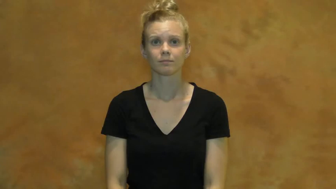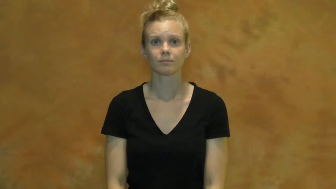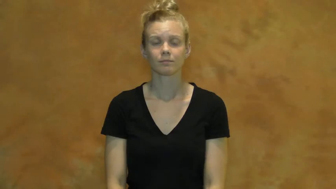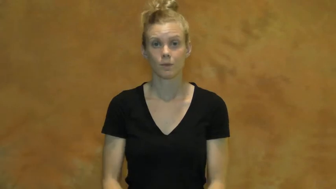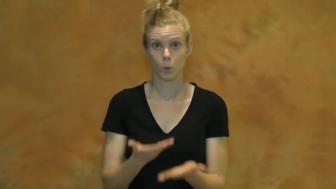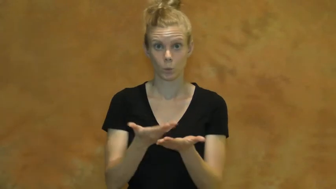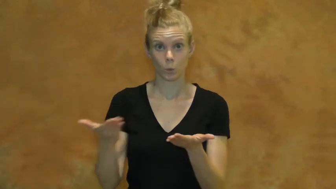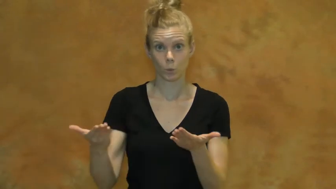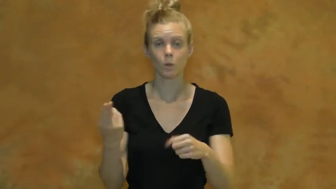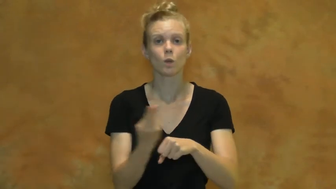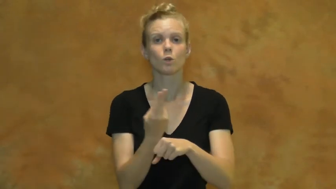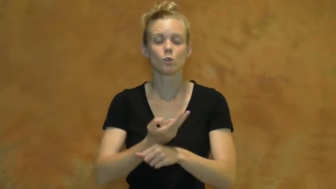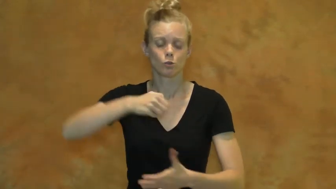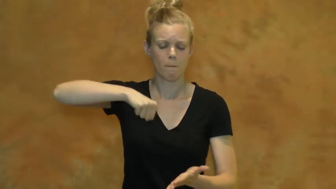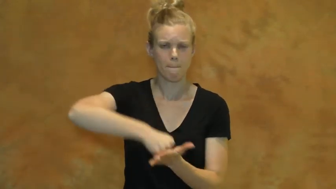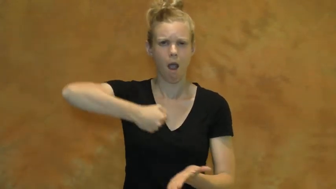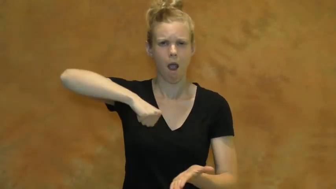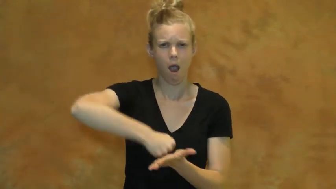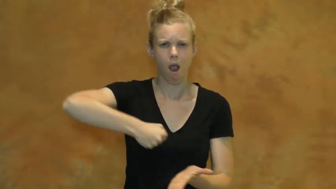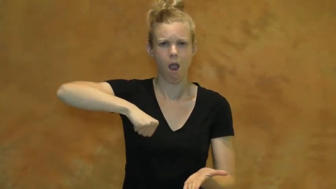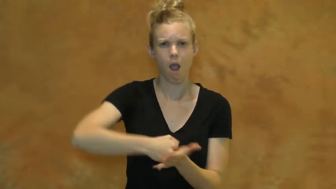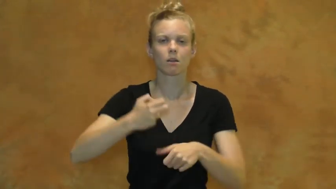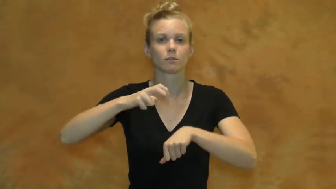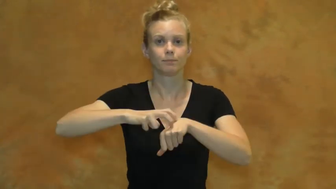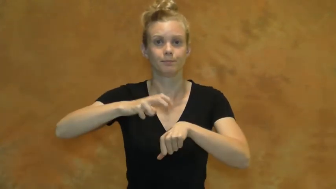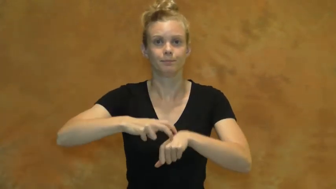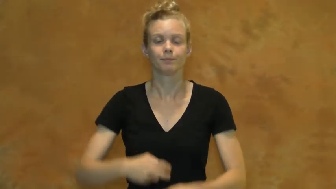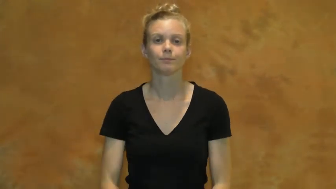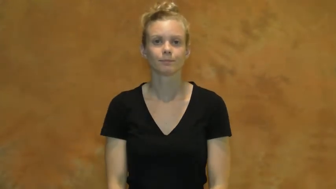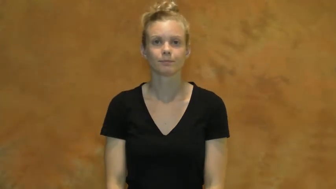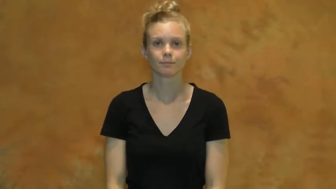potato masher